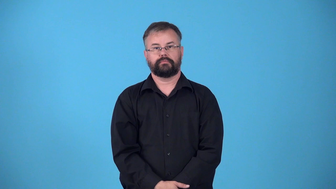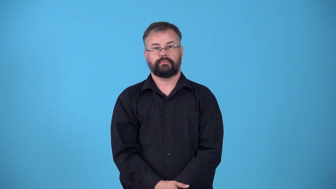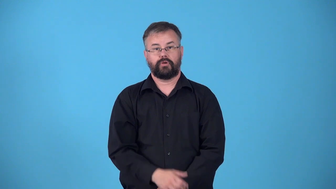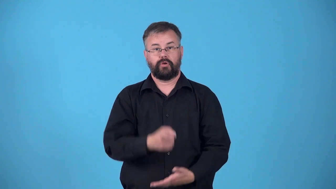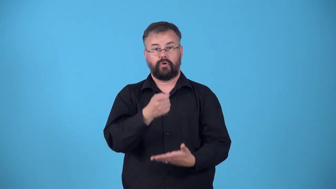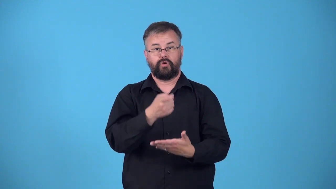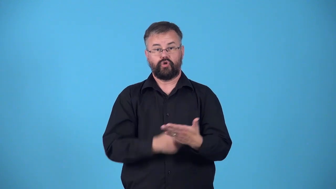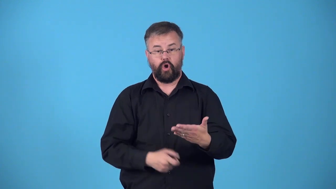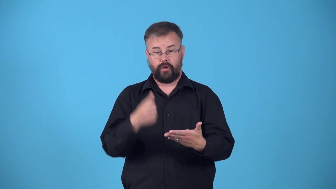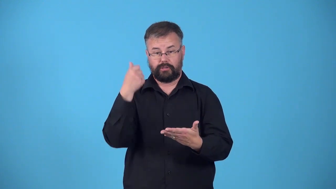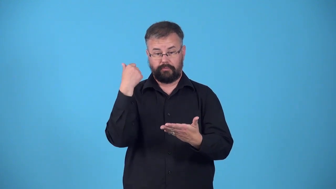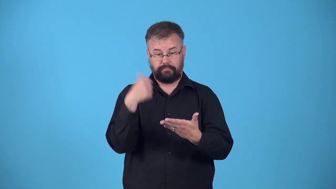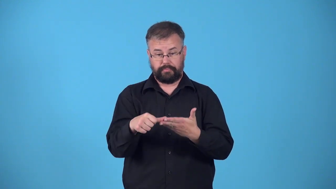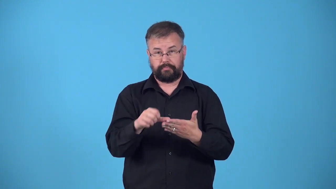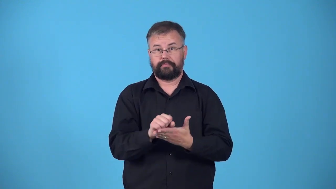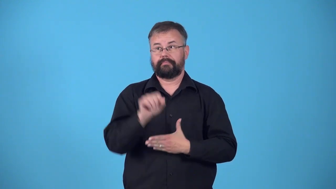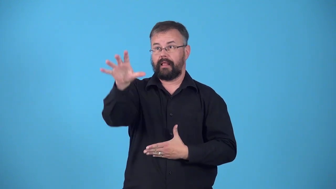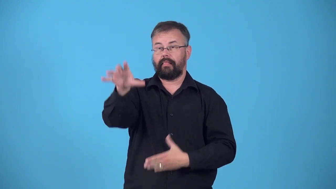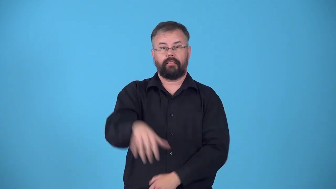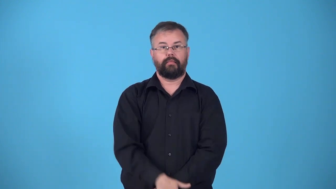postage